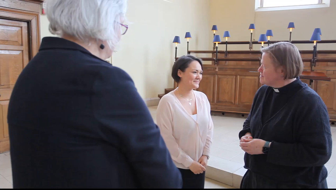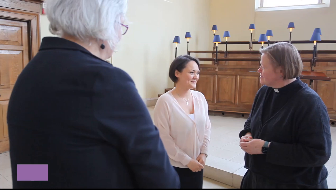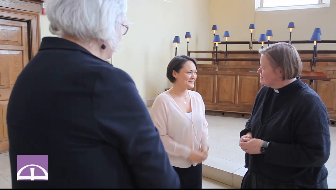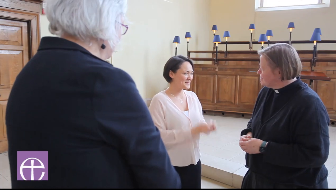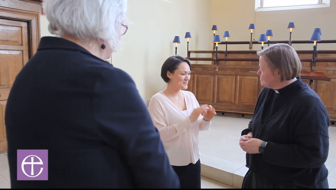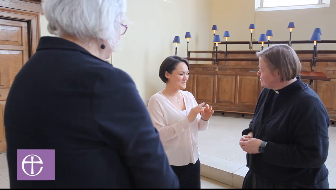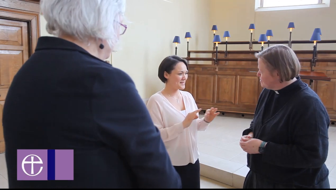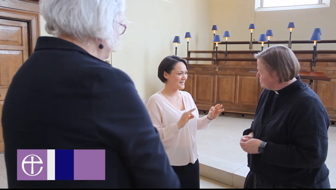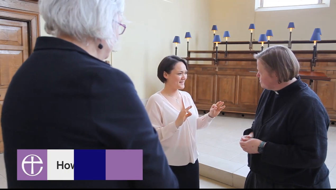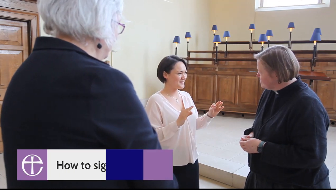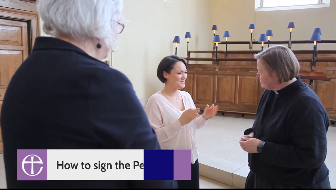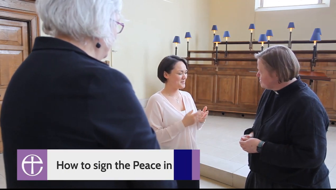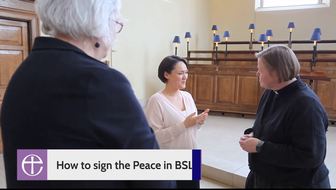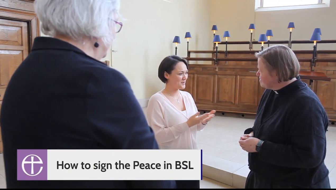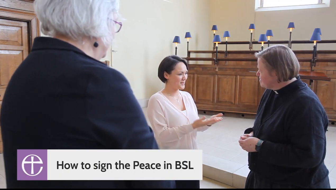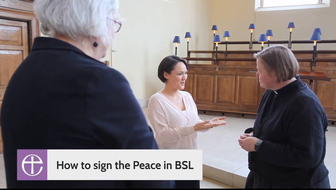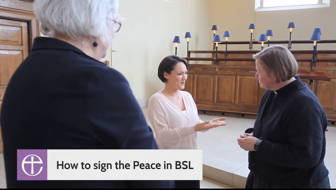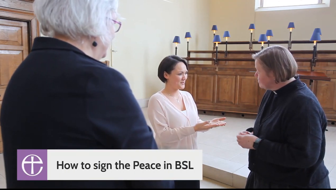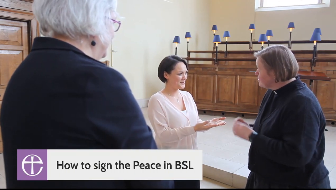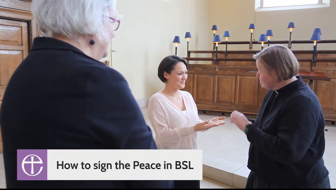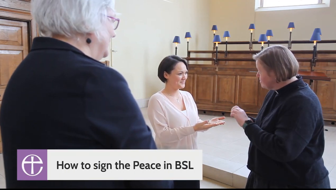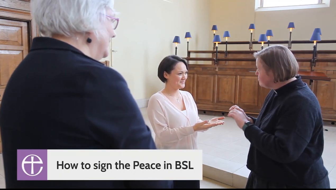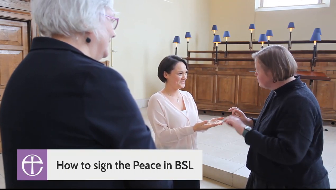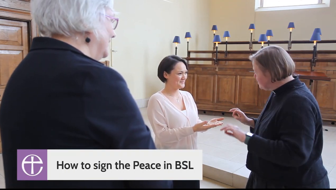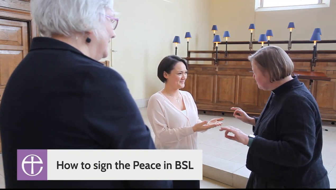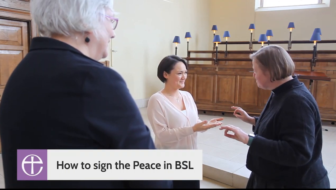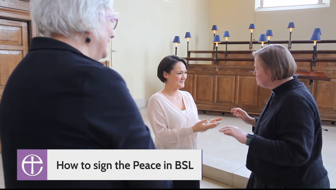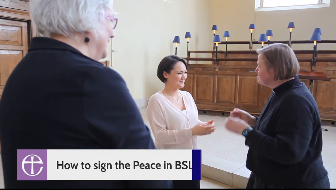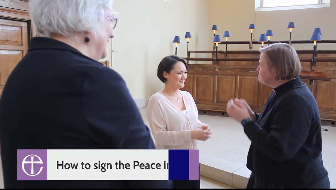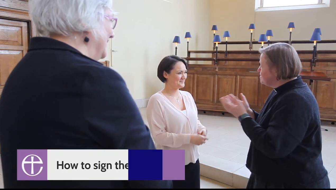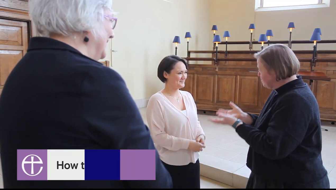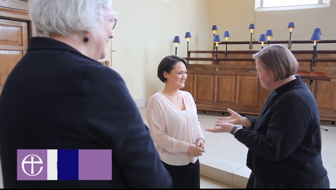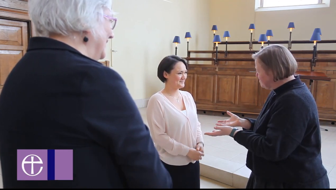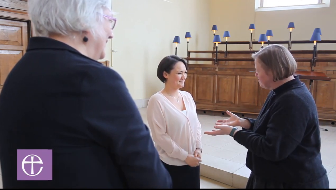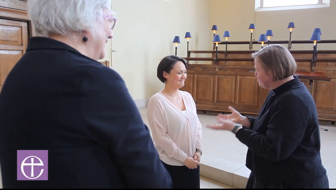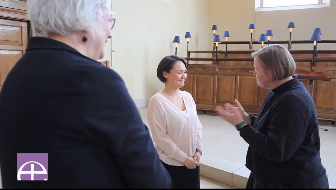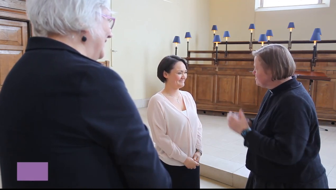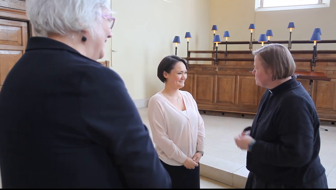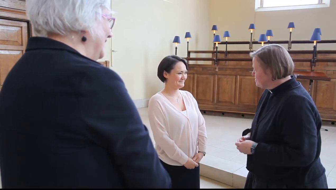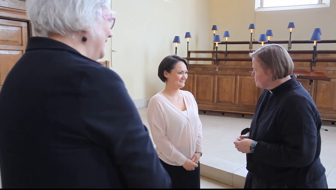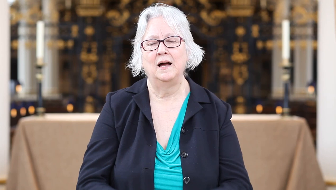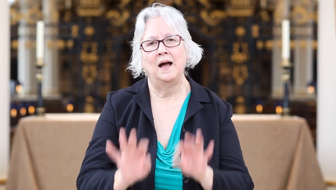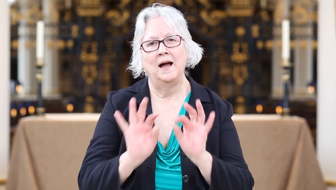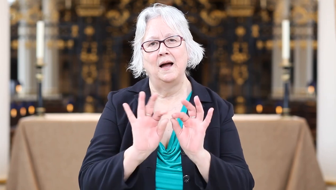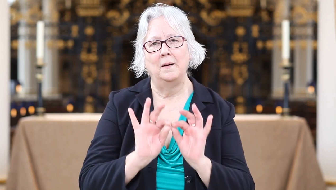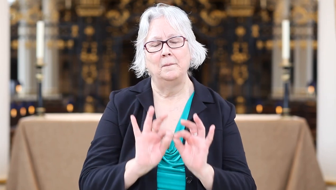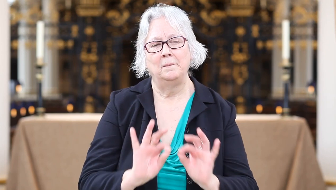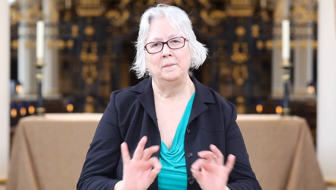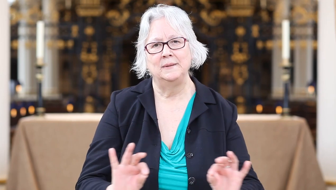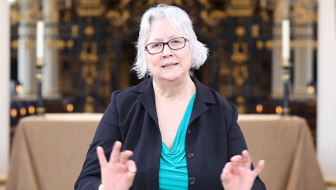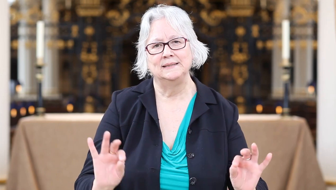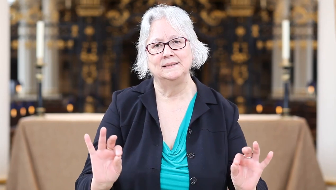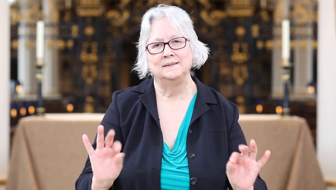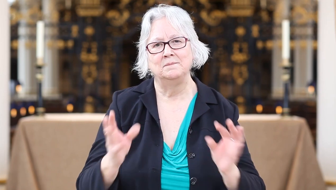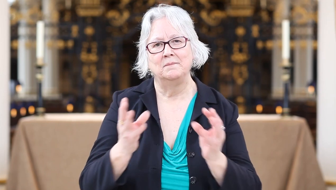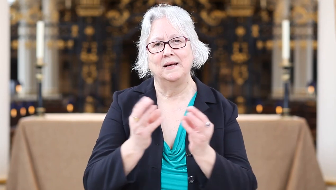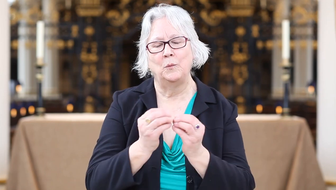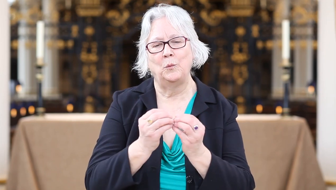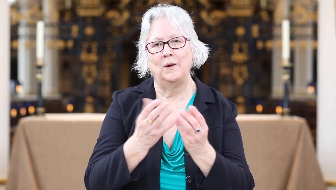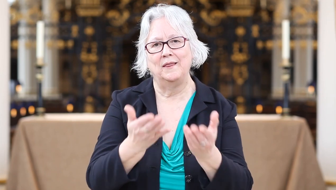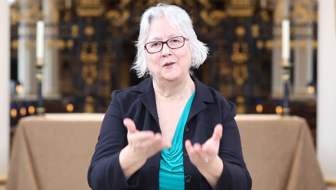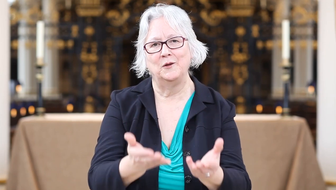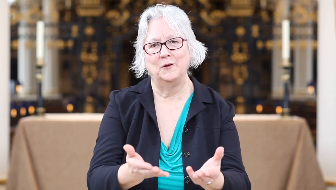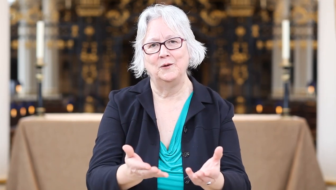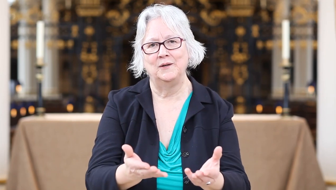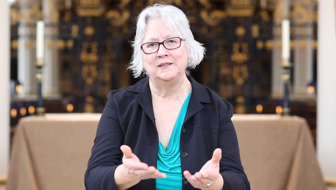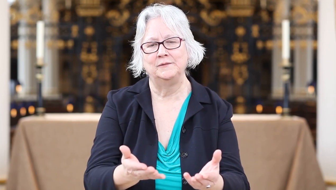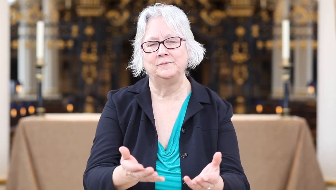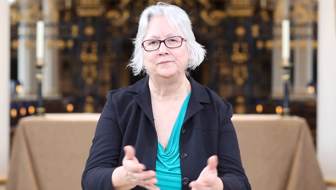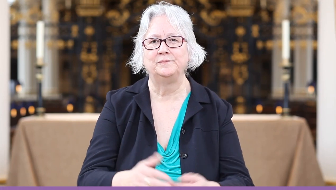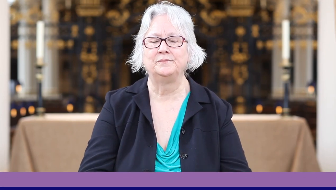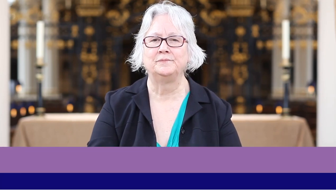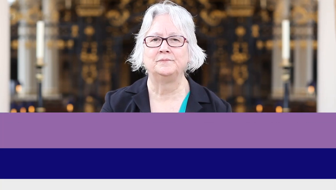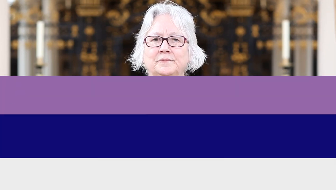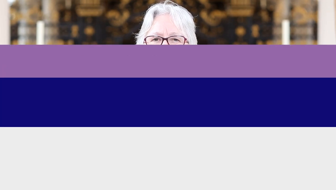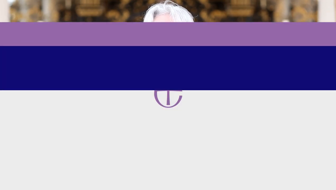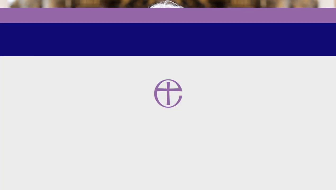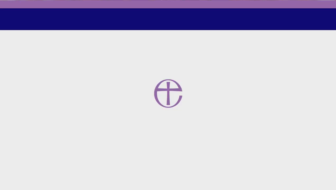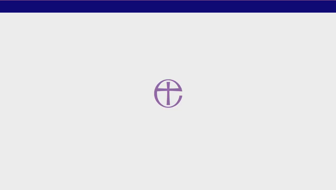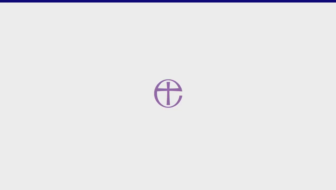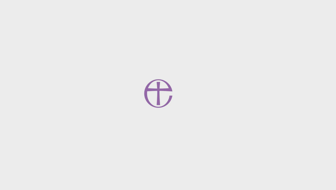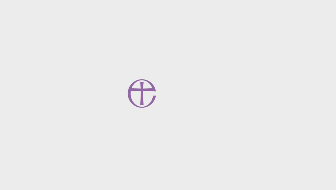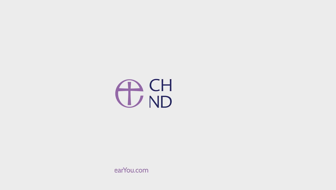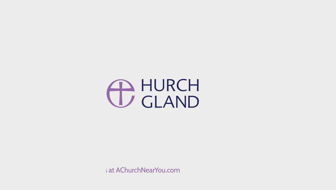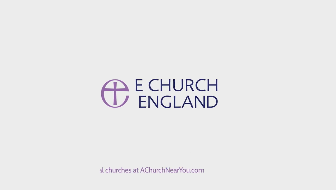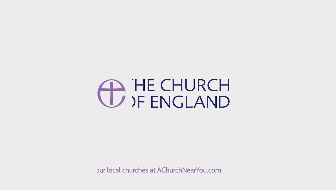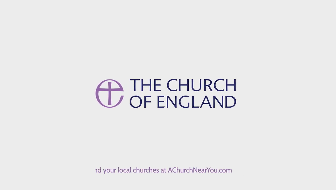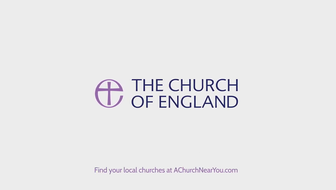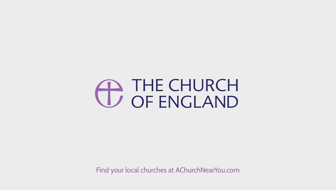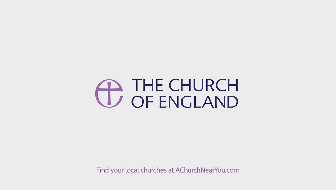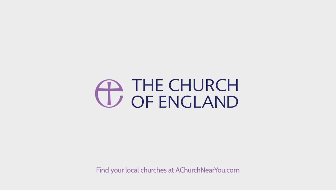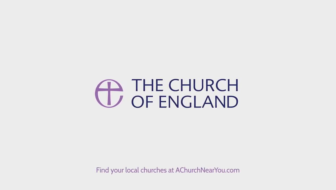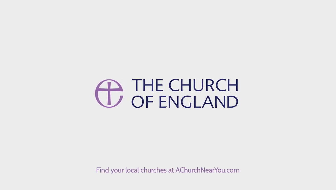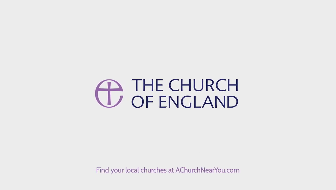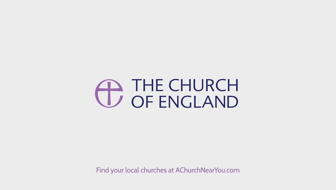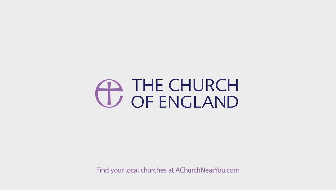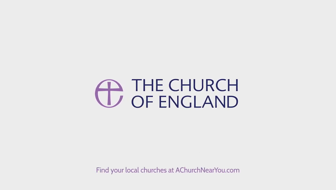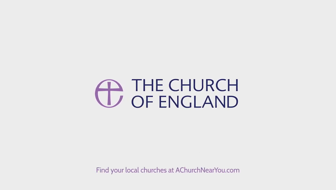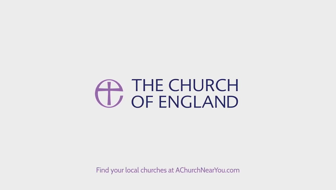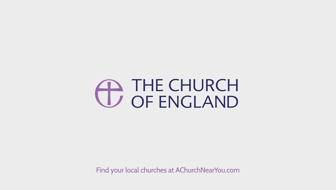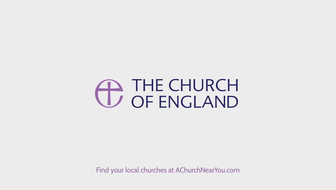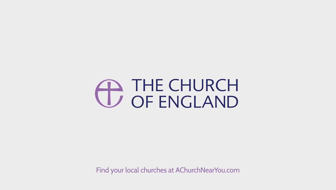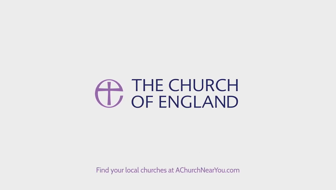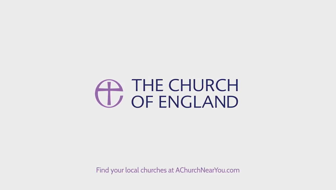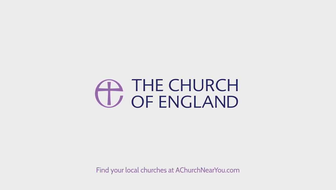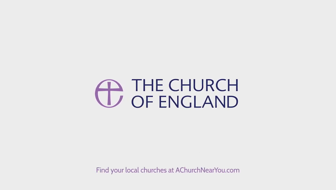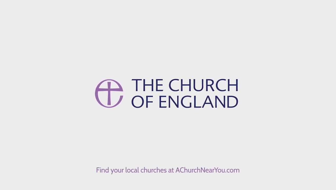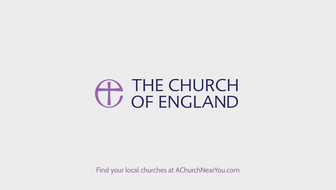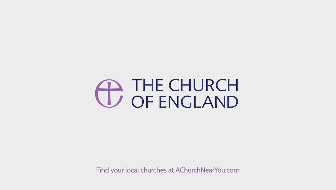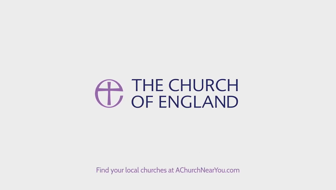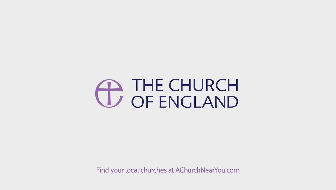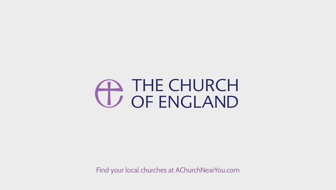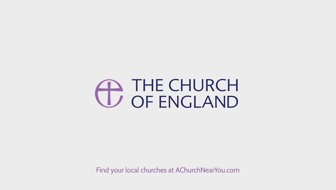the Peace